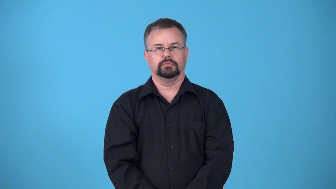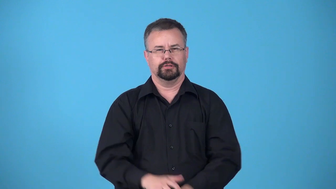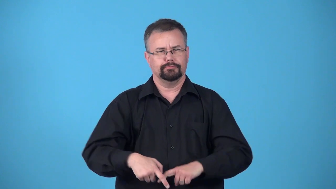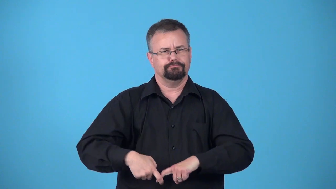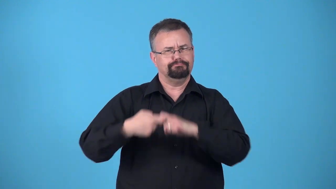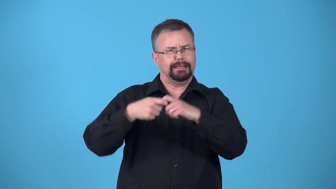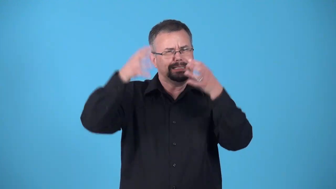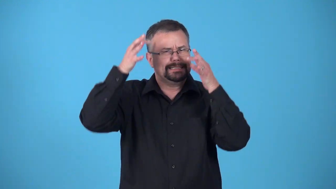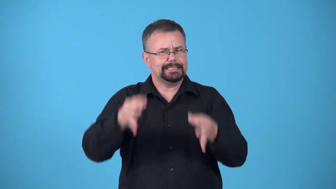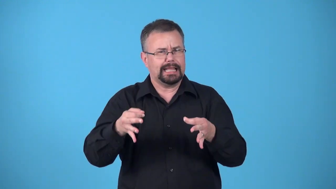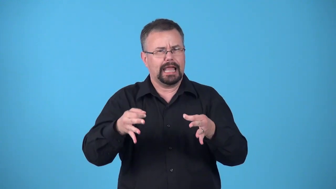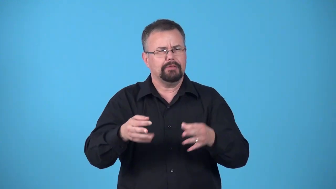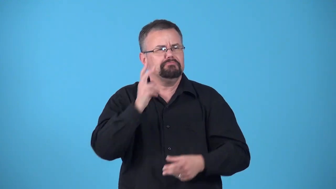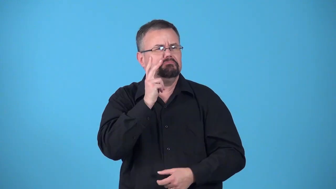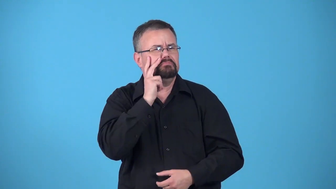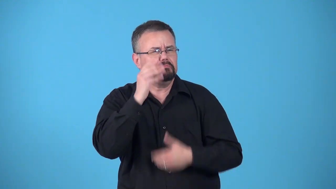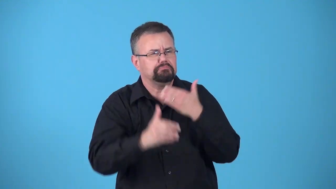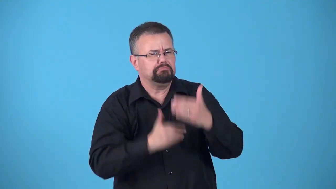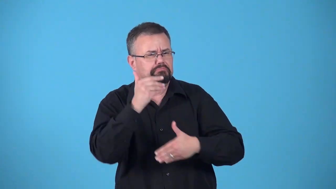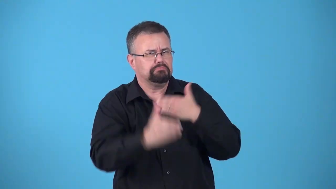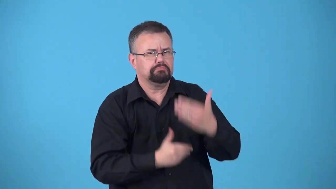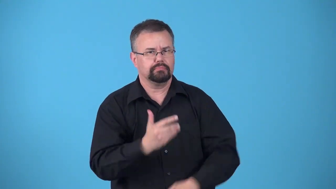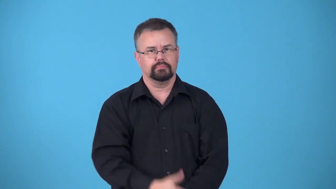see which way the wind blows